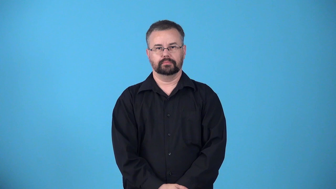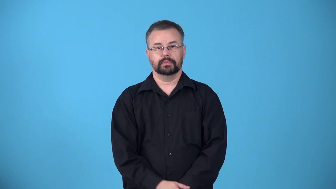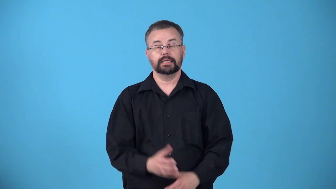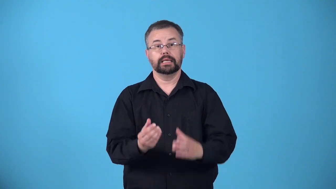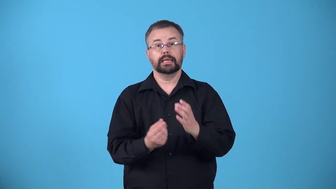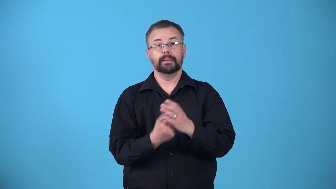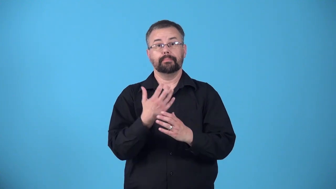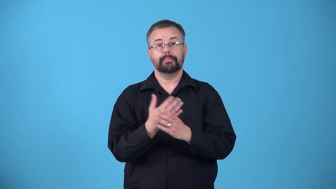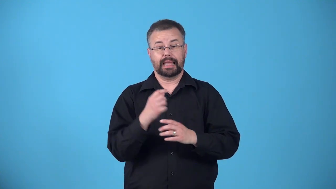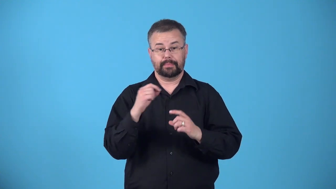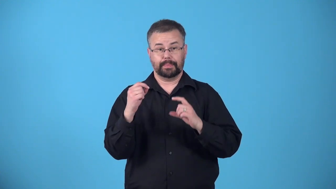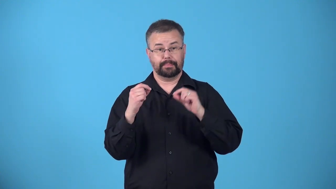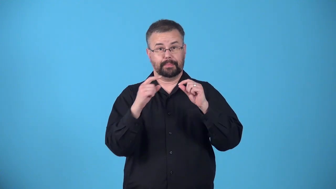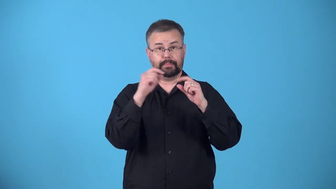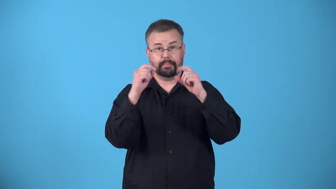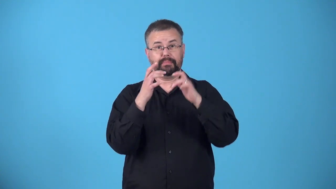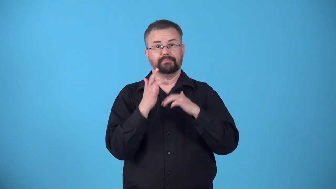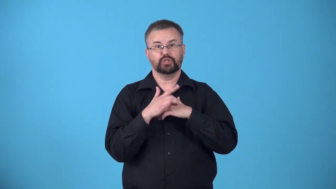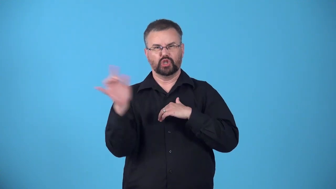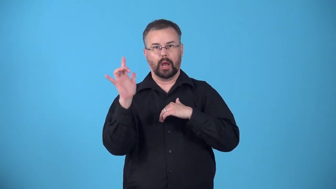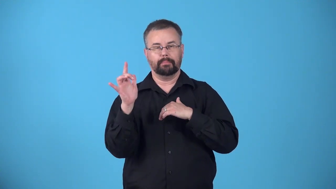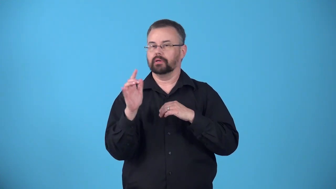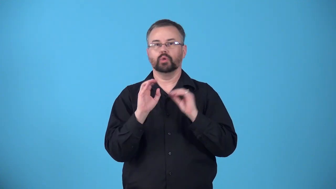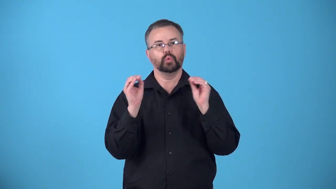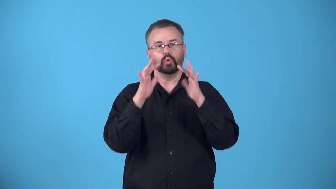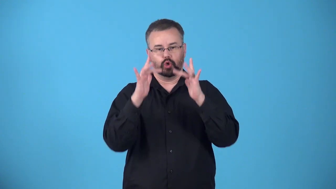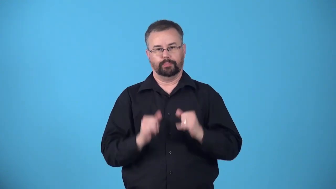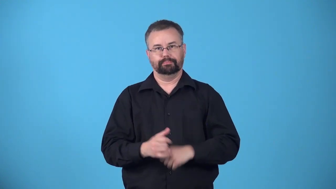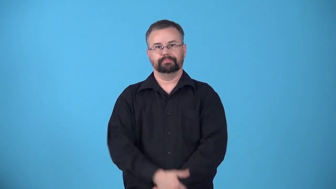thornless